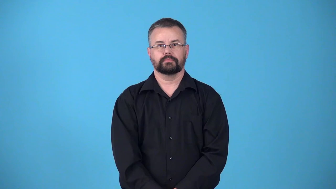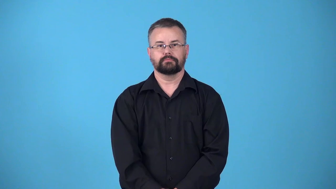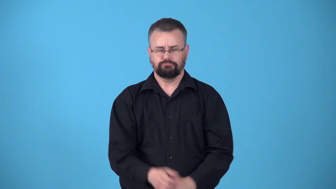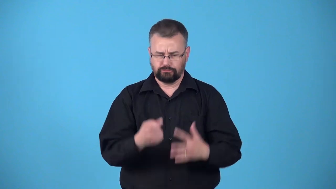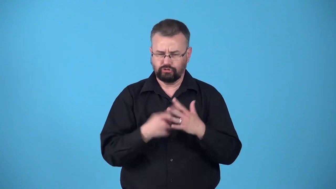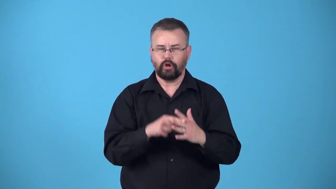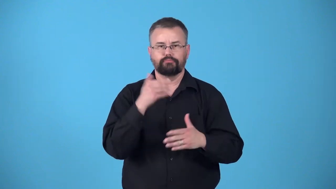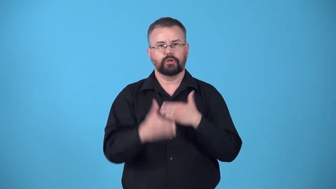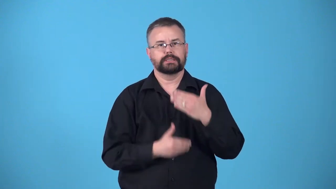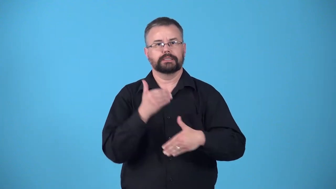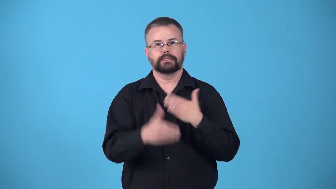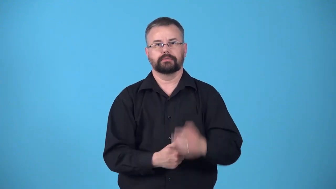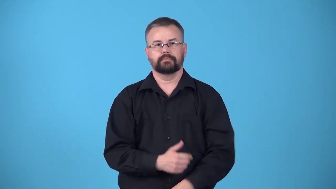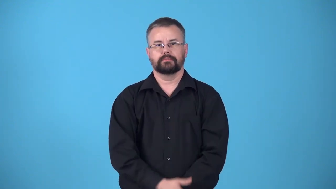start the ball rolling